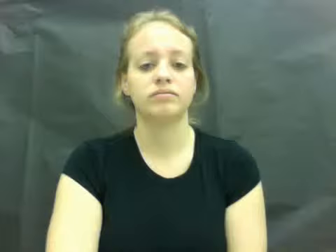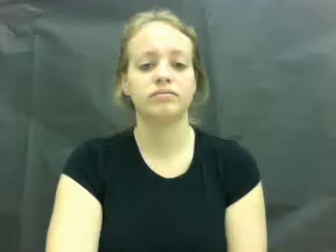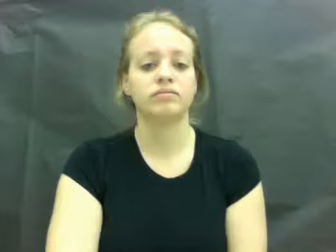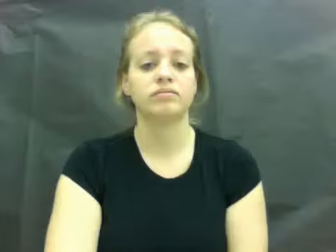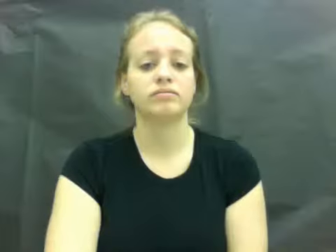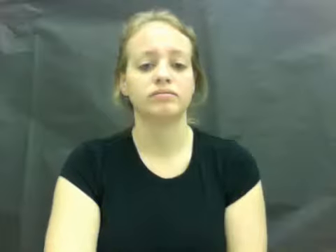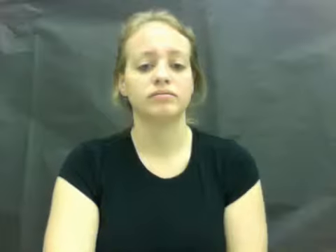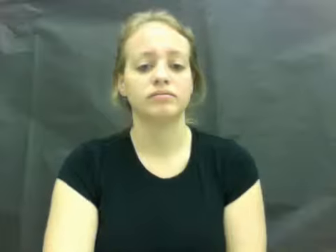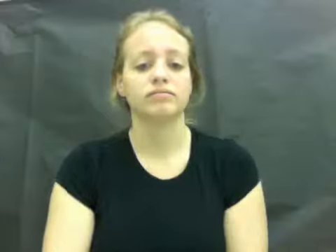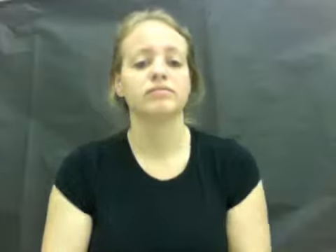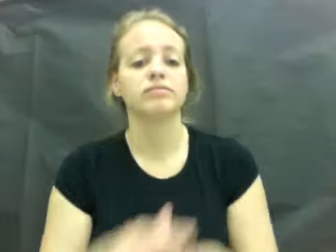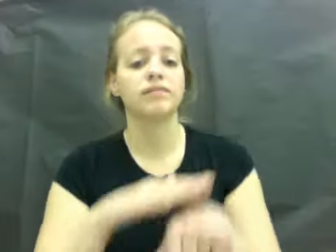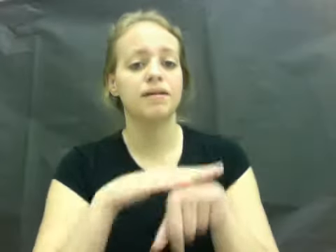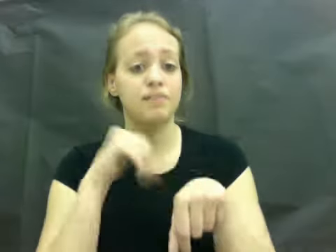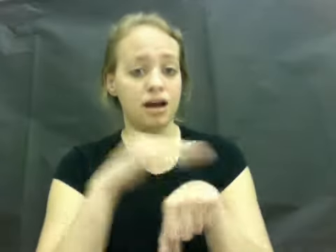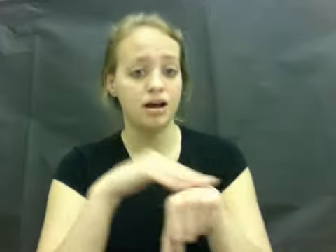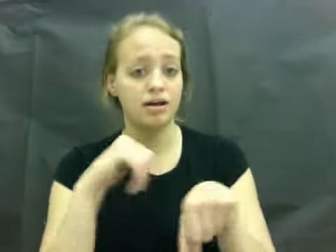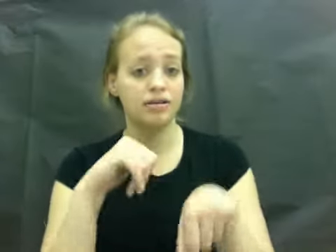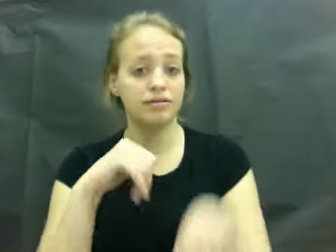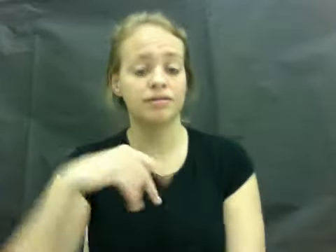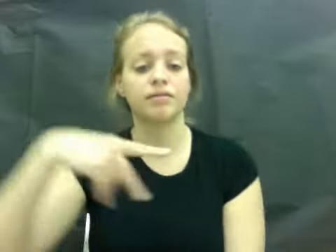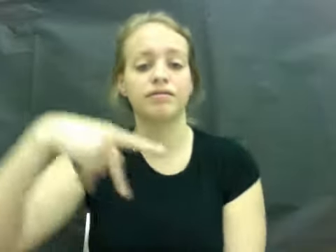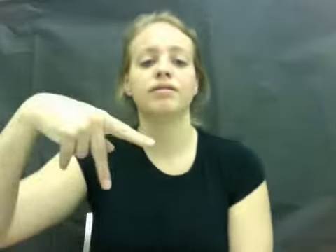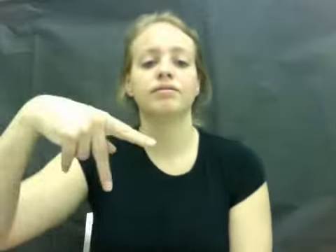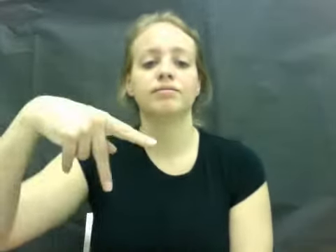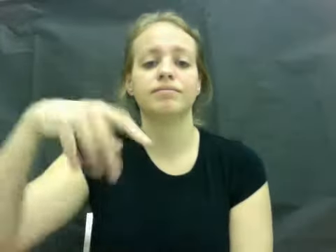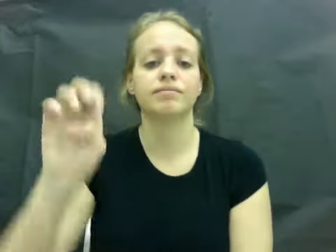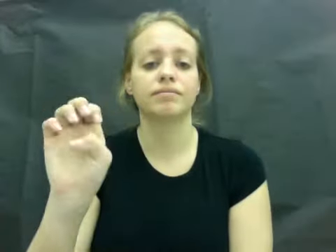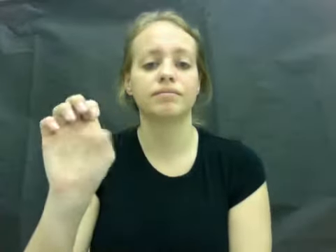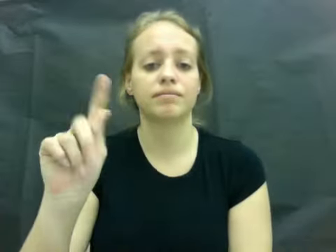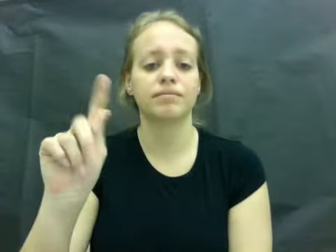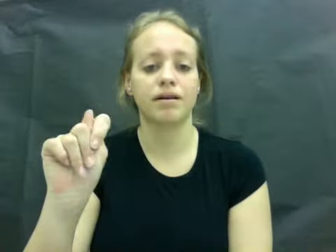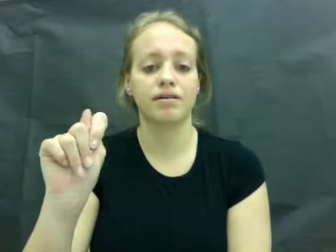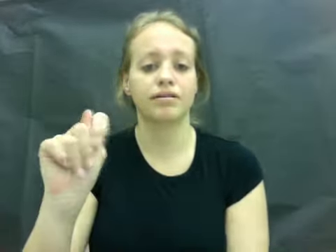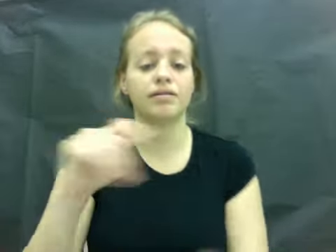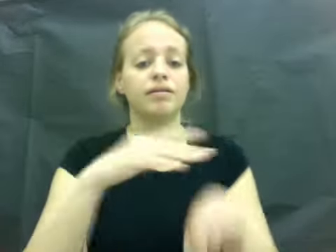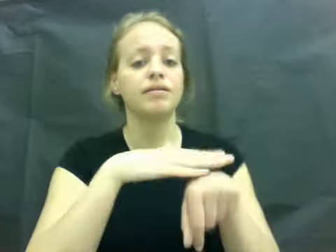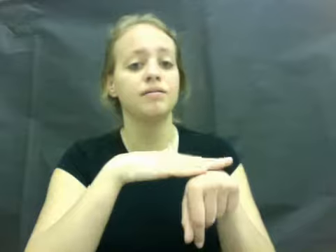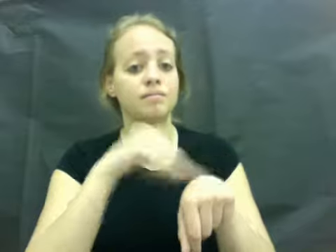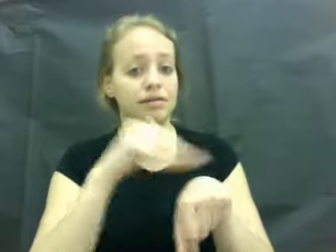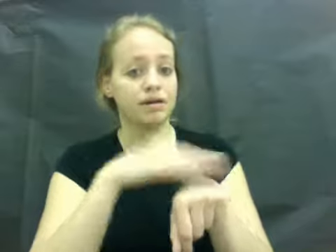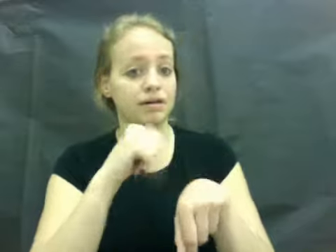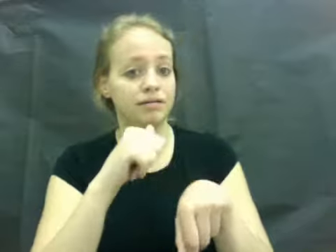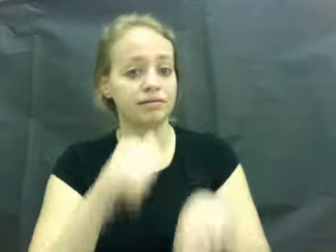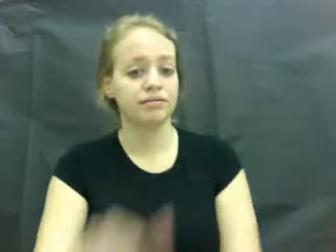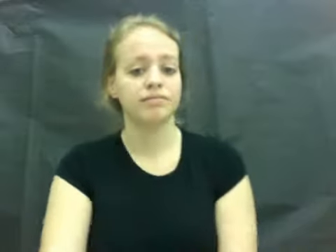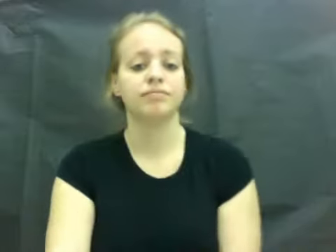pet